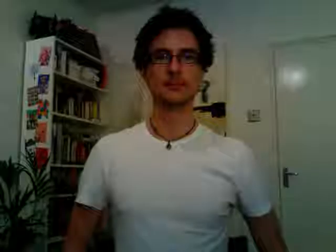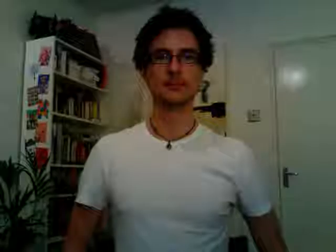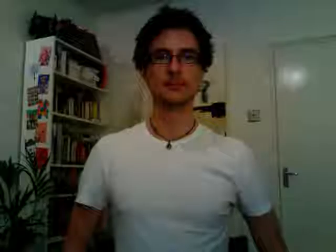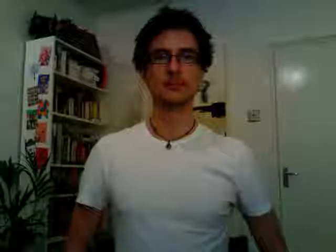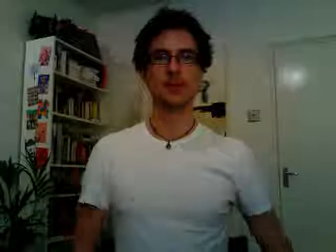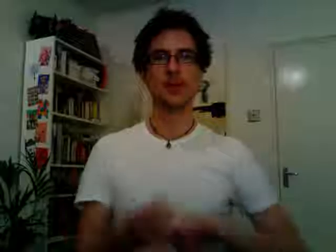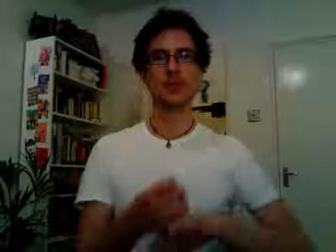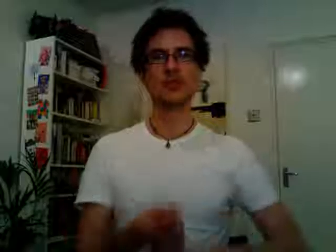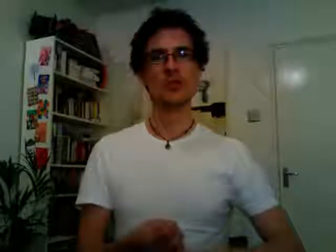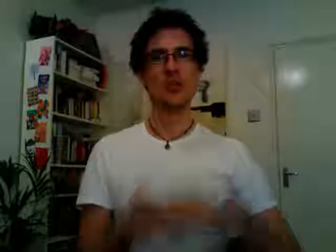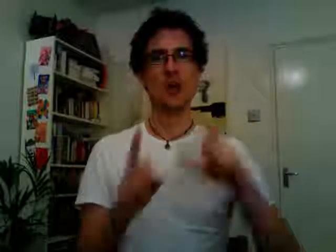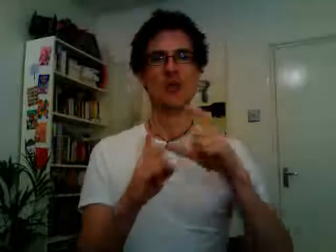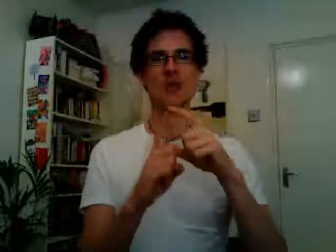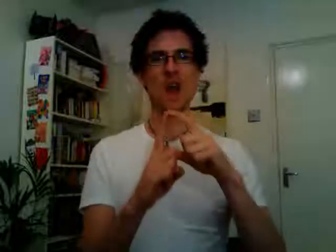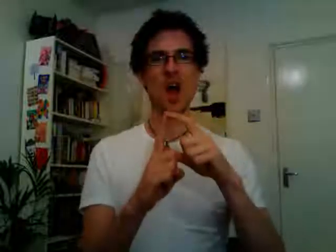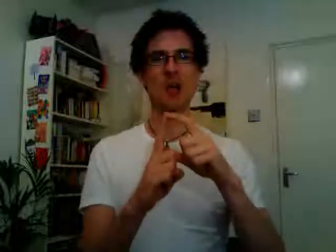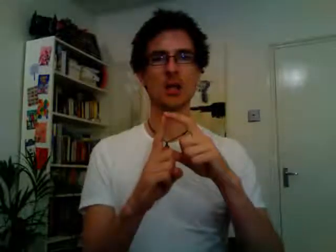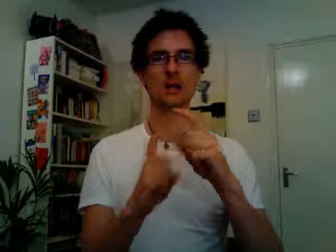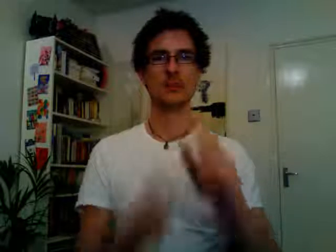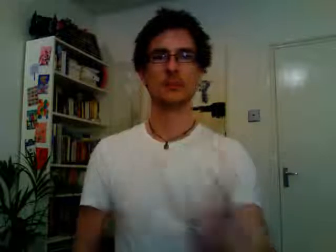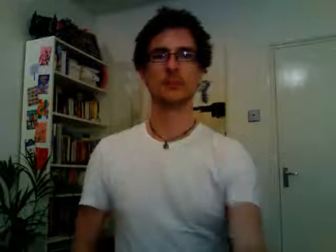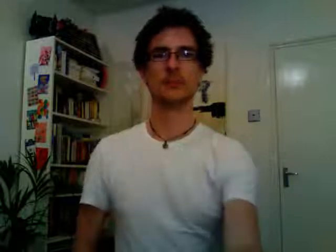superdrug